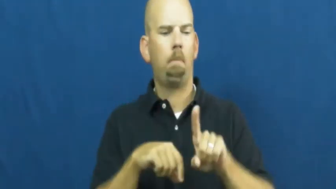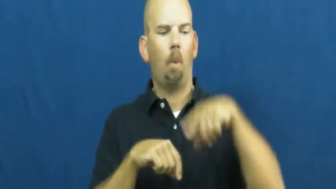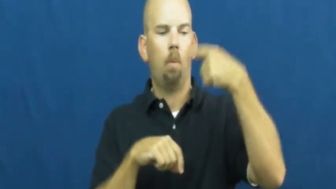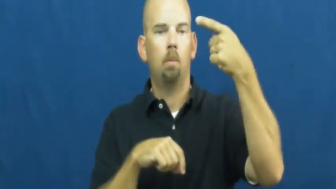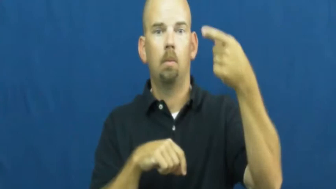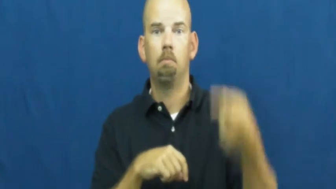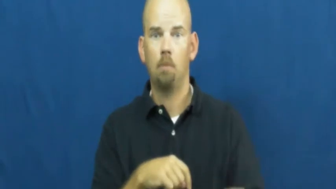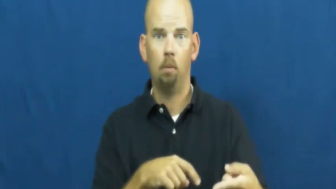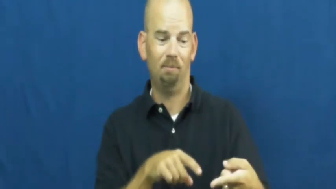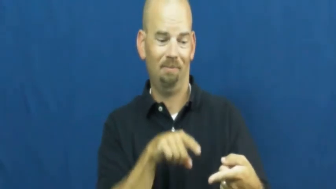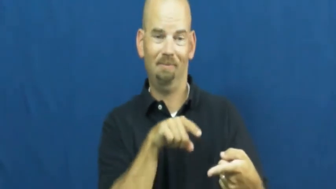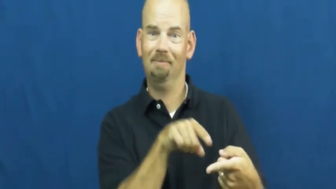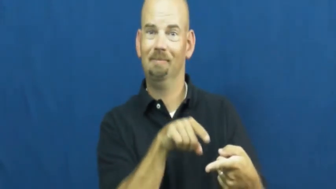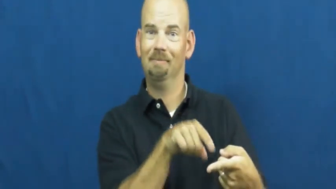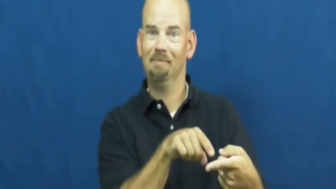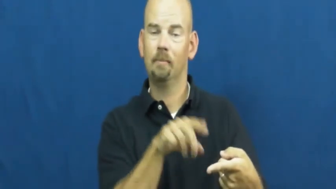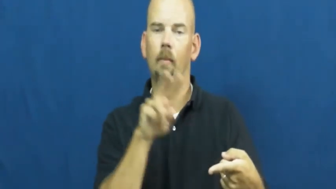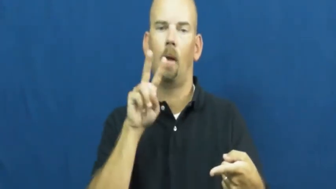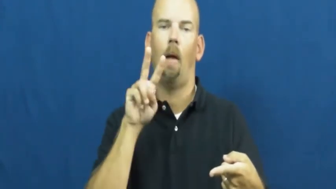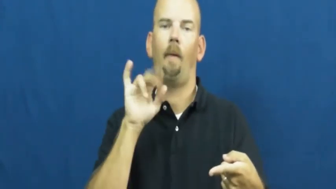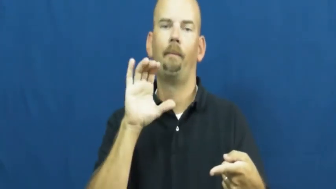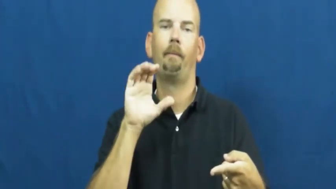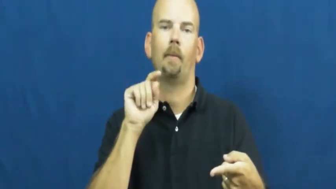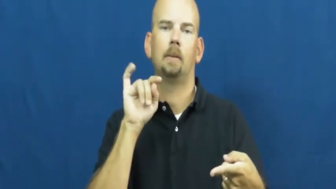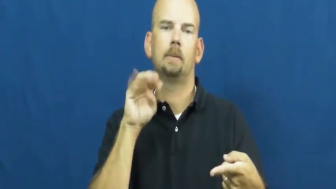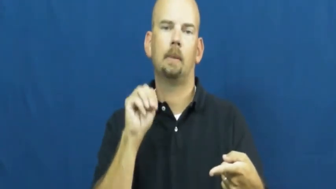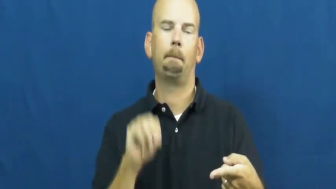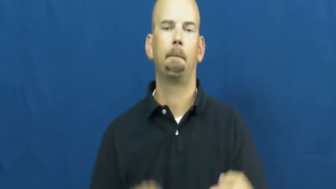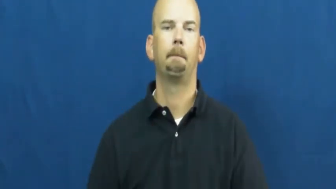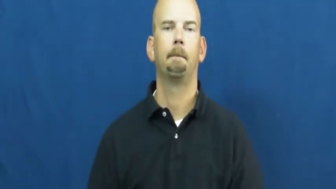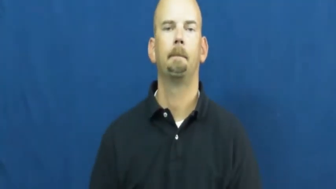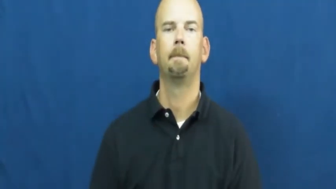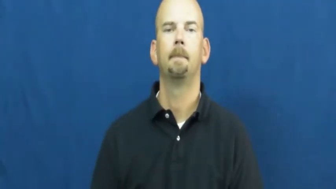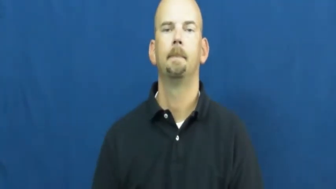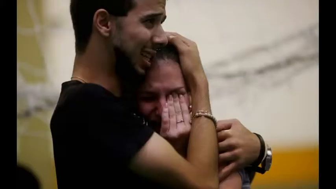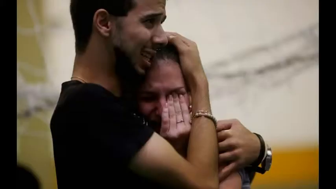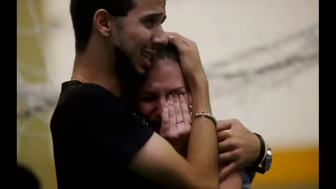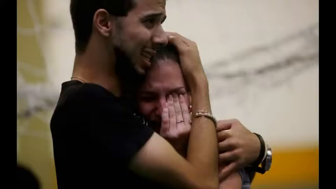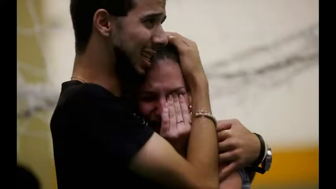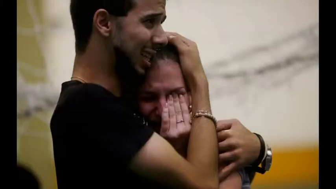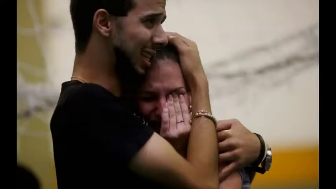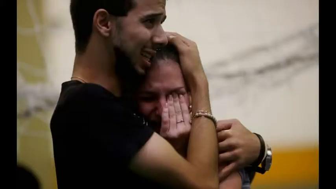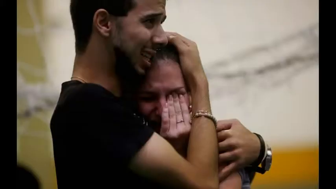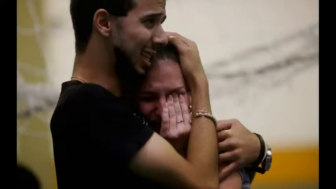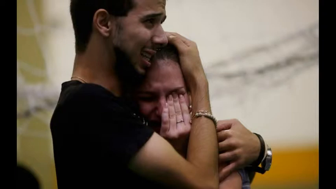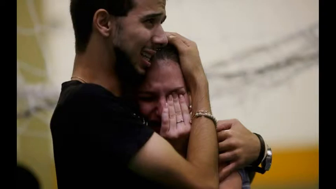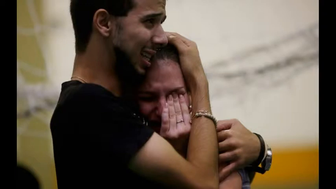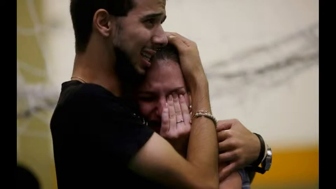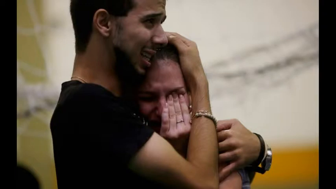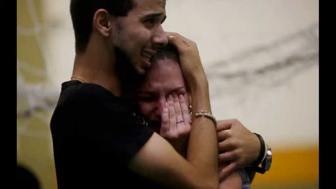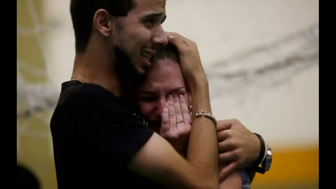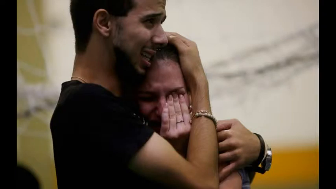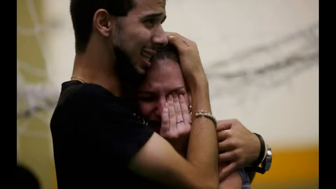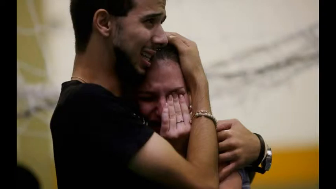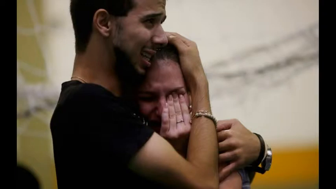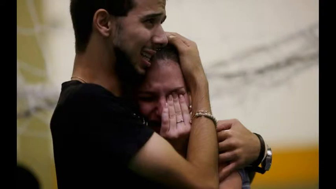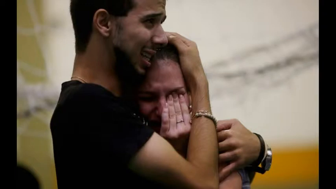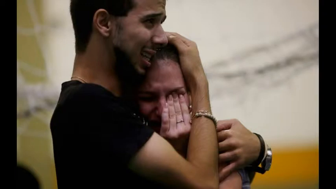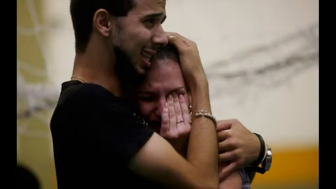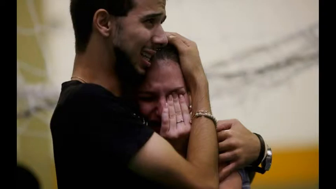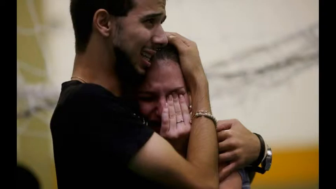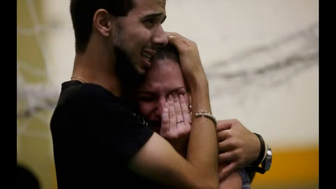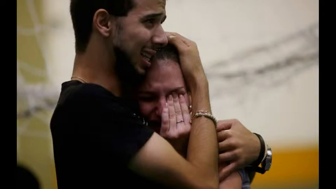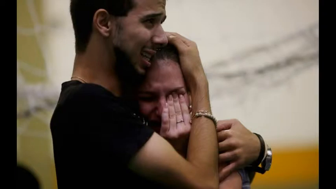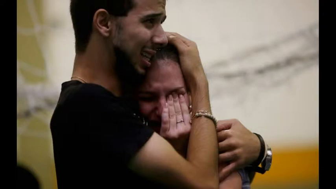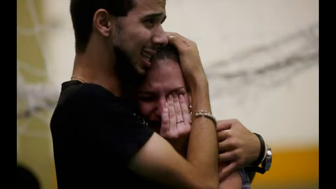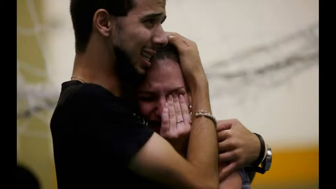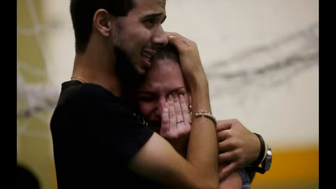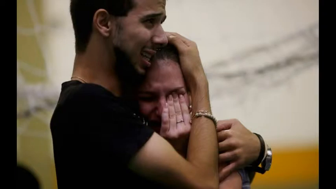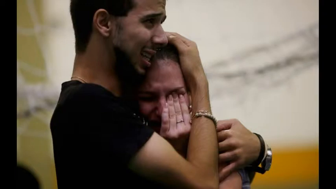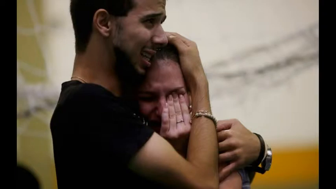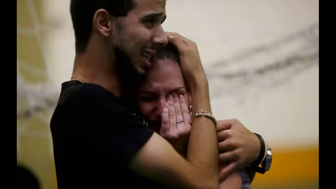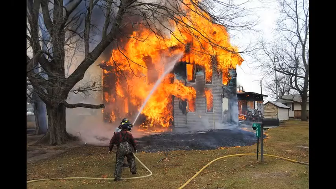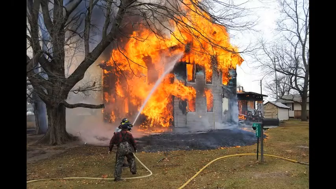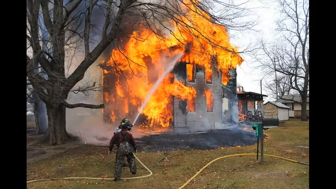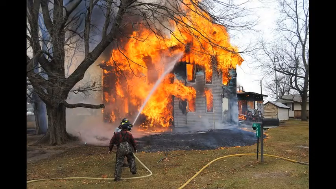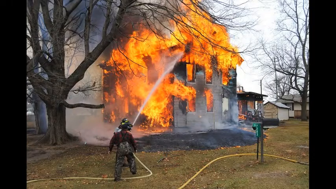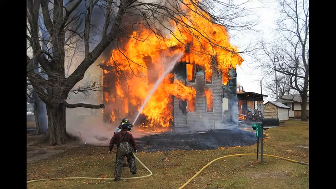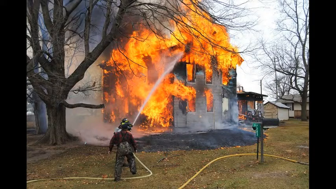victim